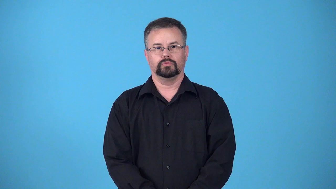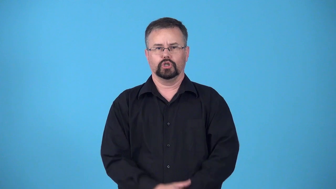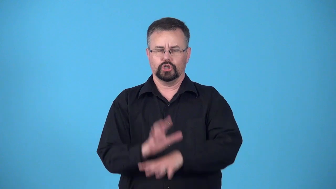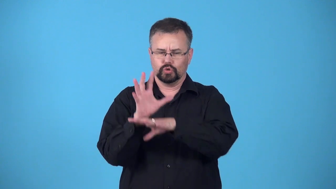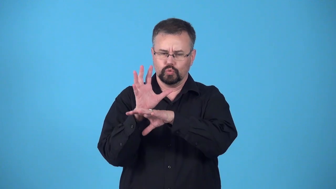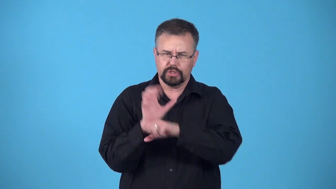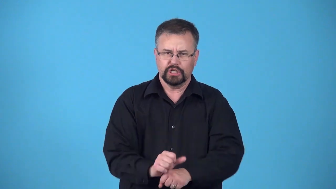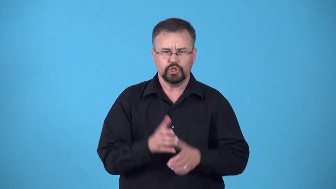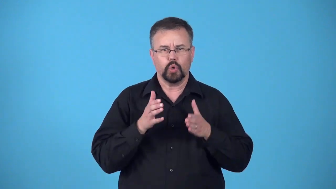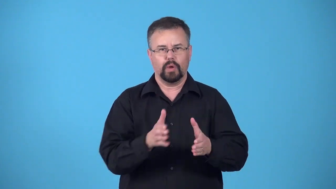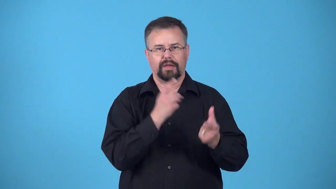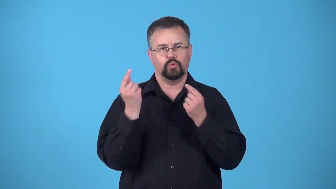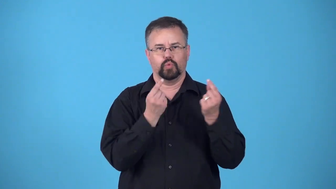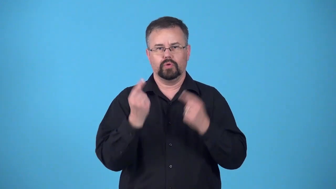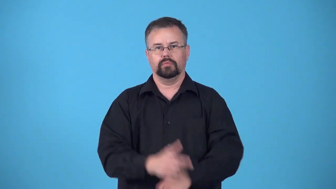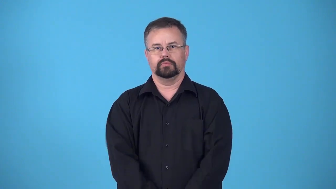time honoured practice